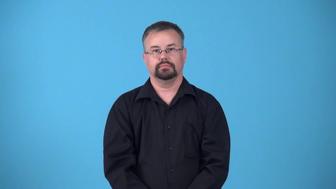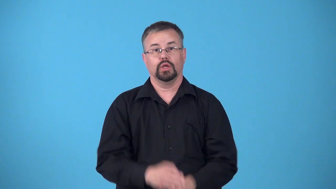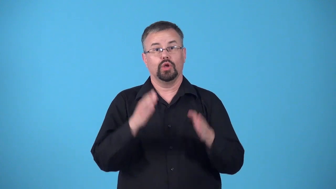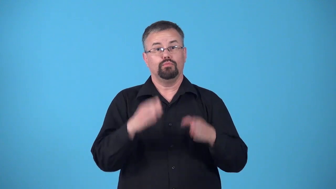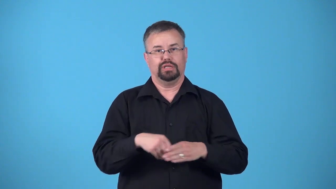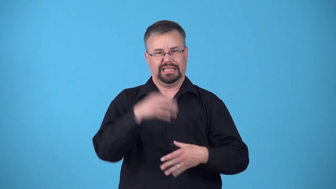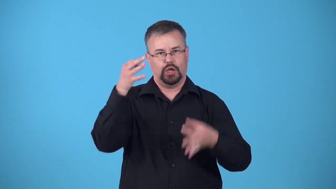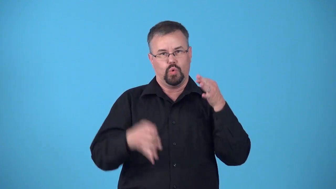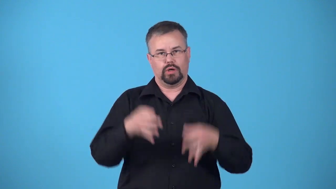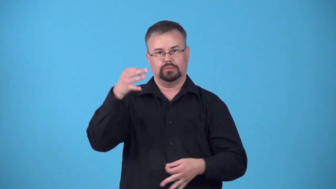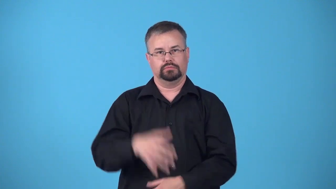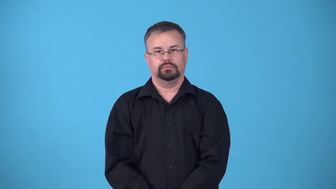in the dock